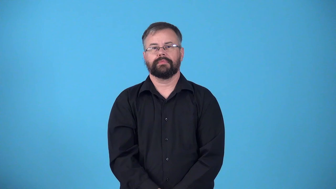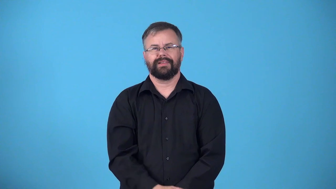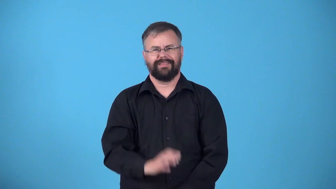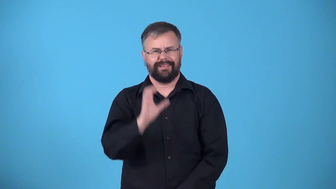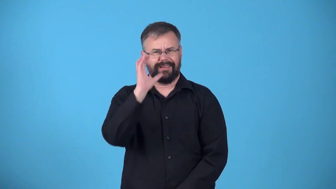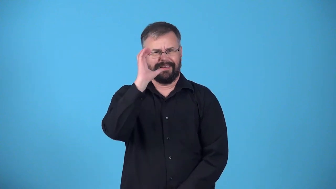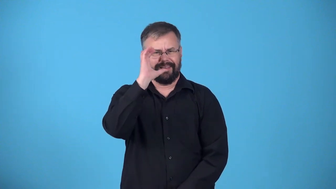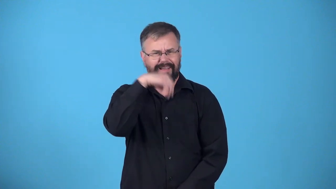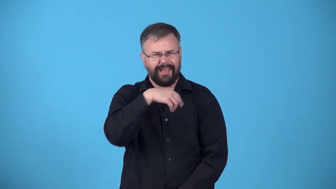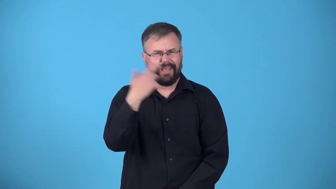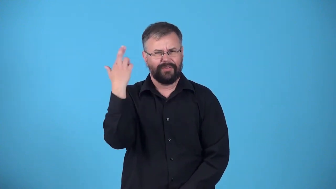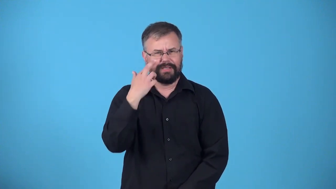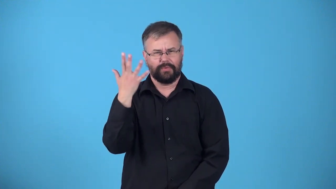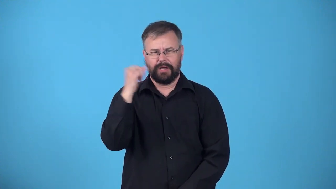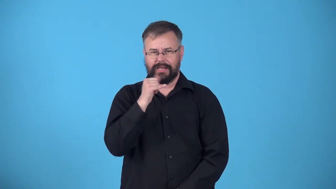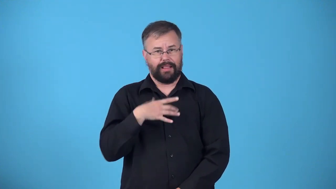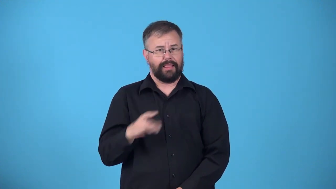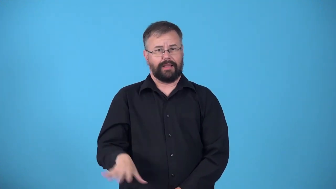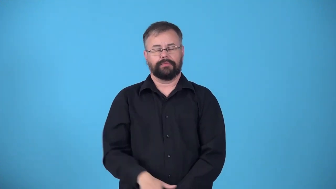hang up